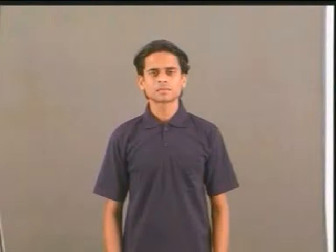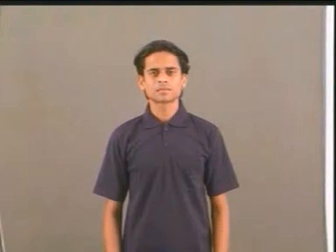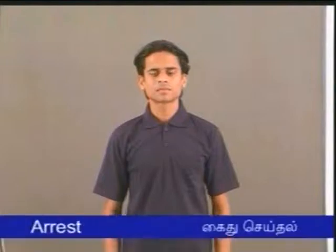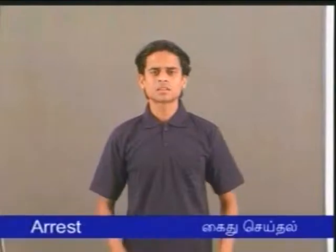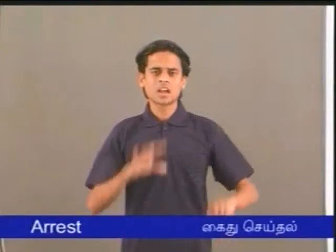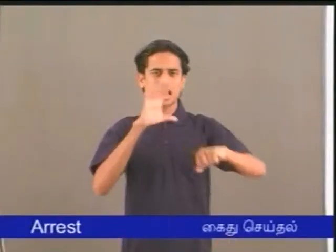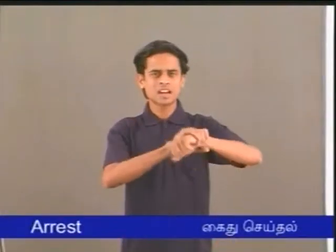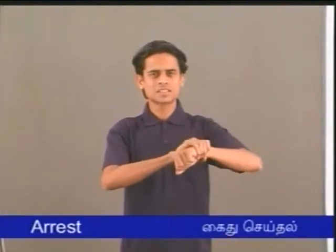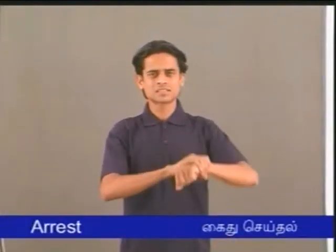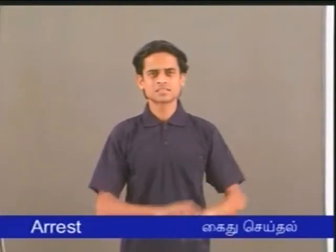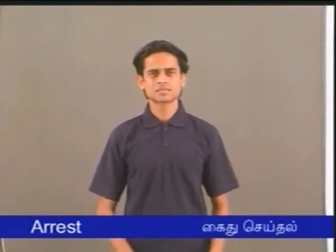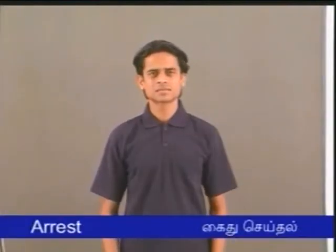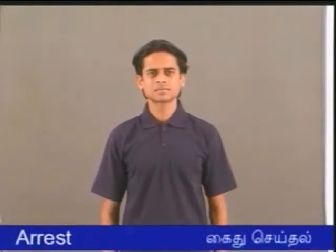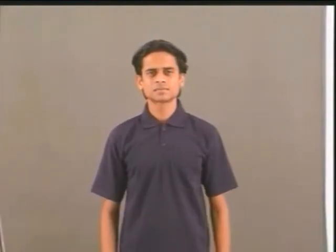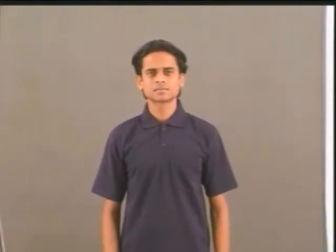arrest